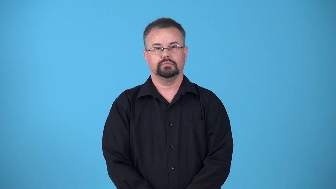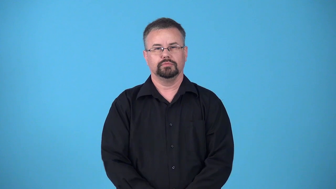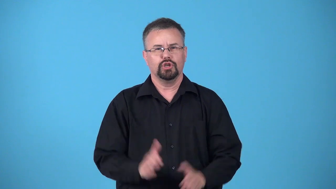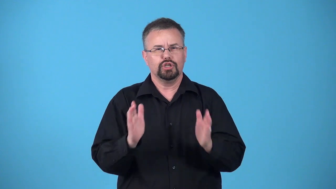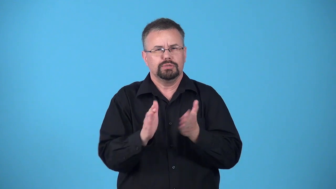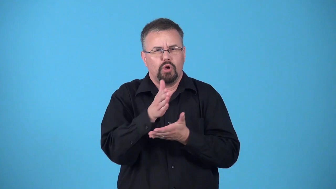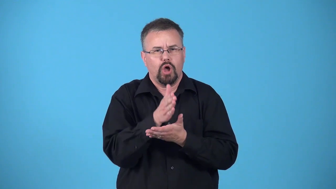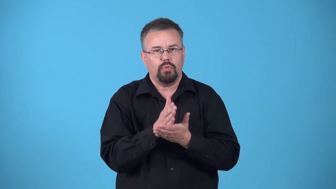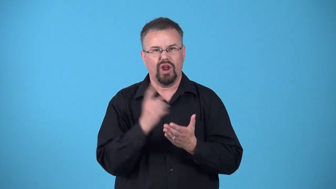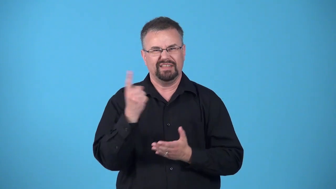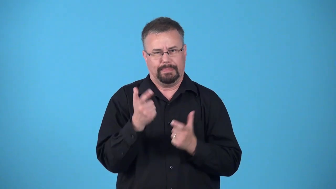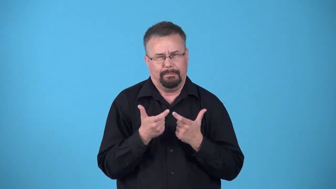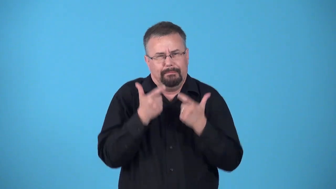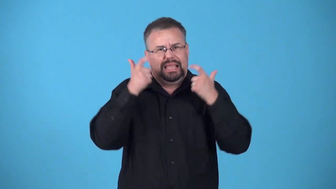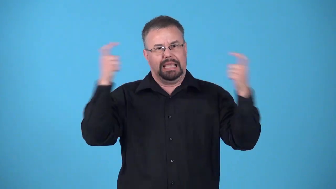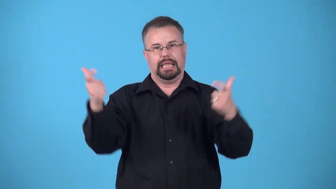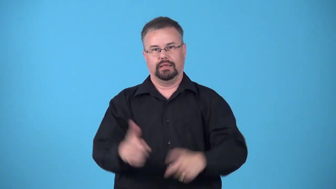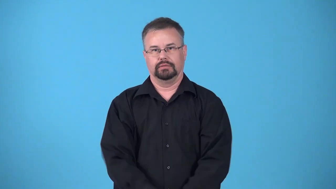just the tip of the iceberg